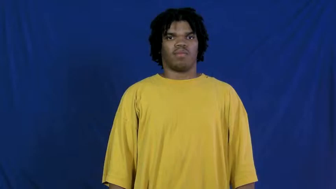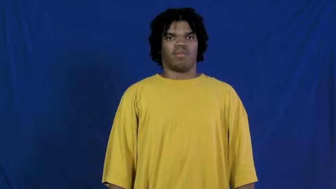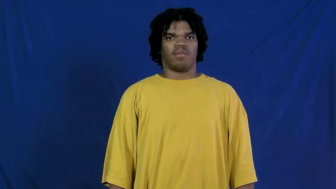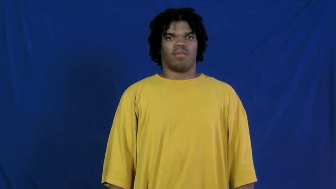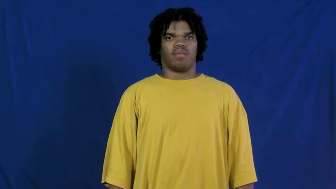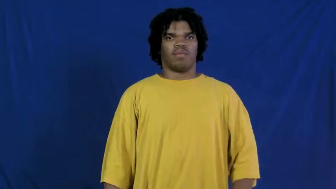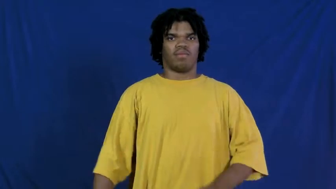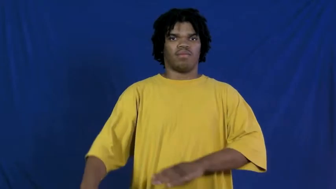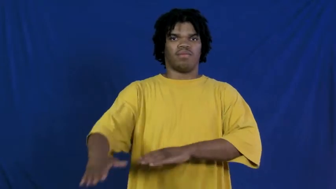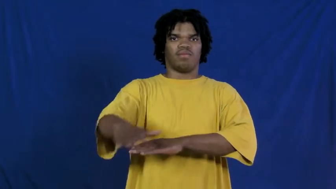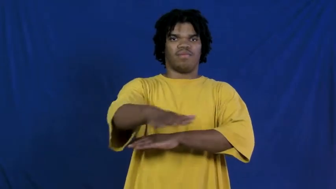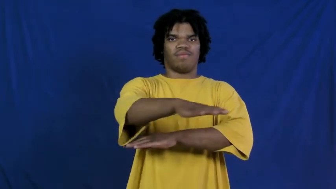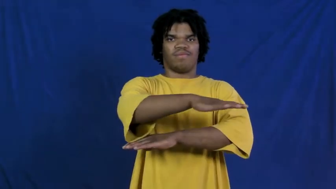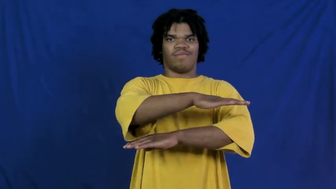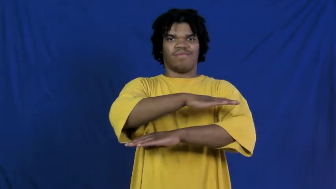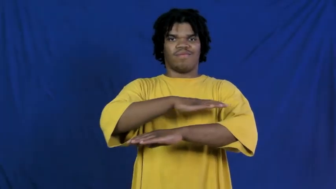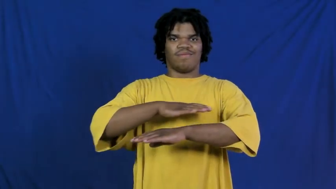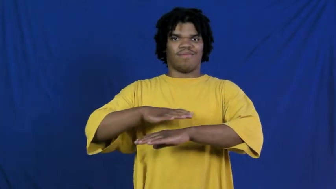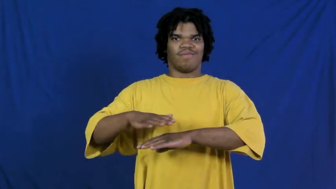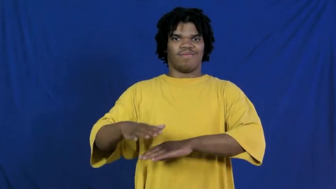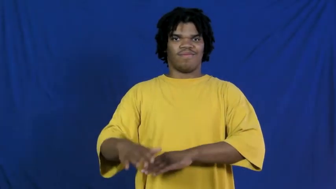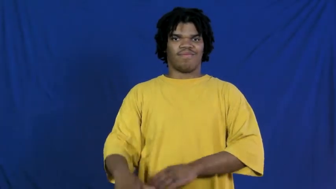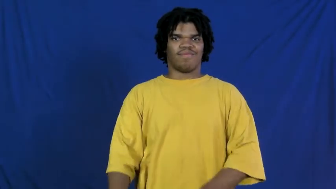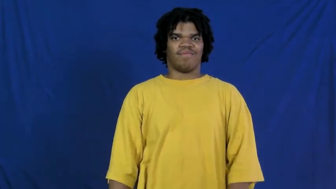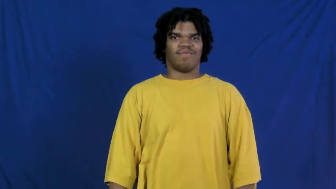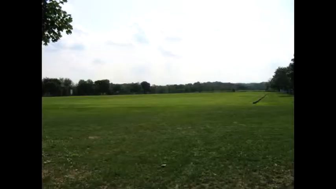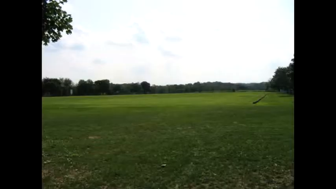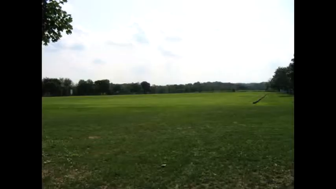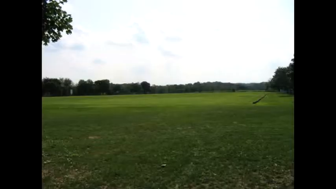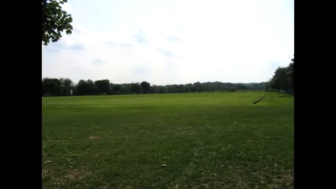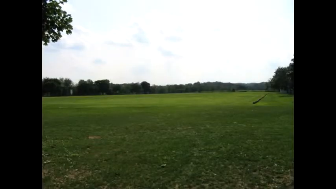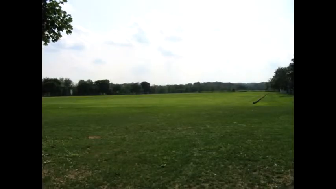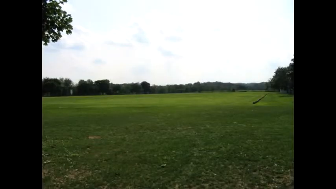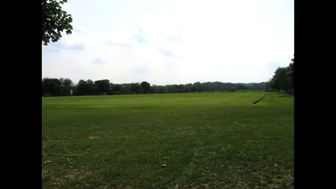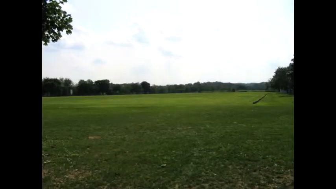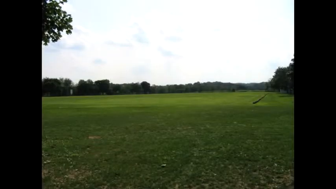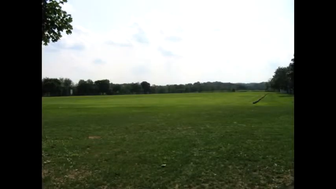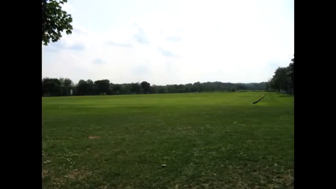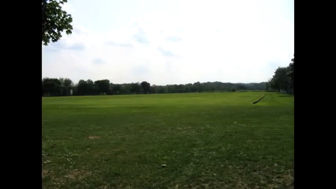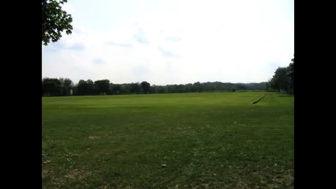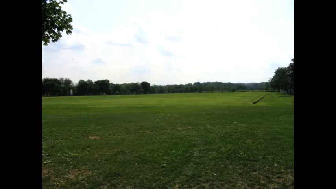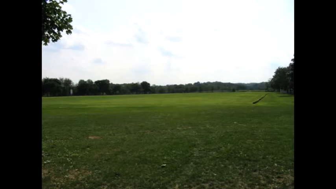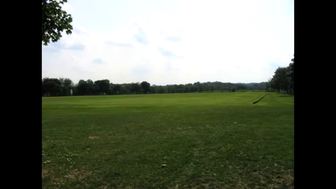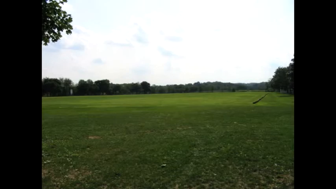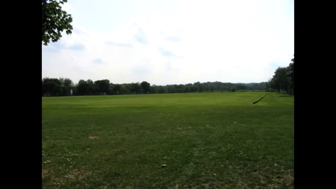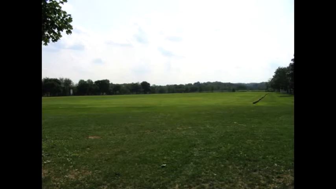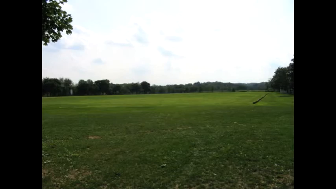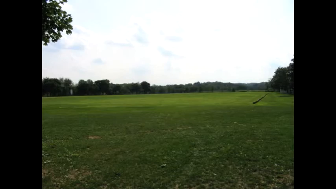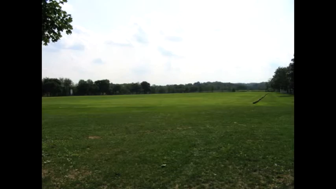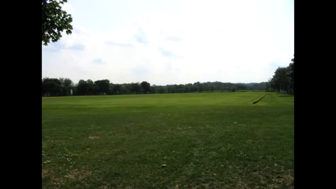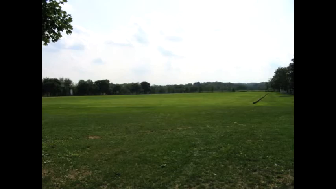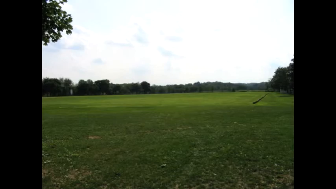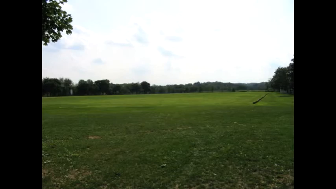pitch-field